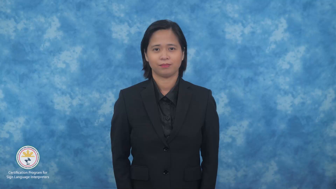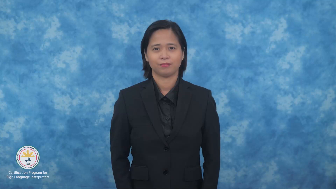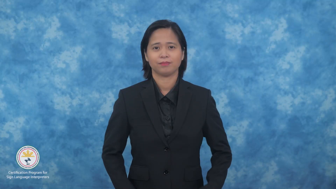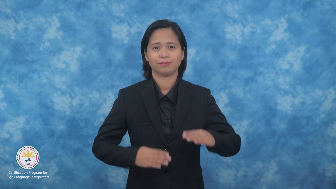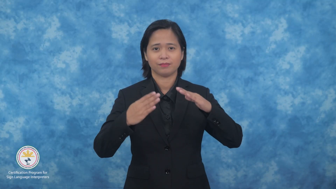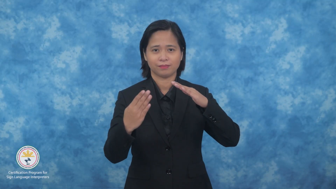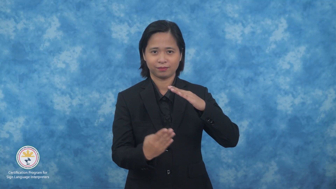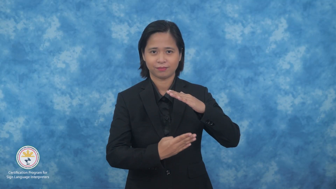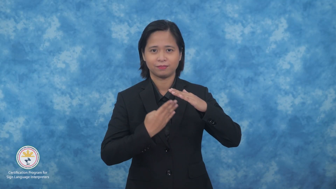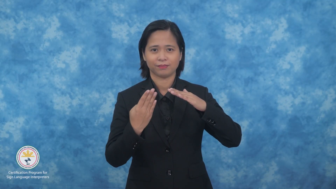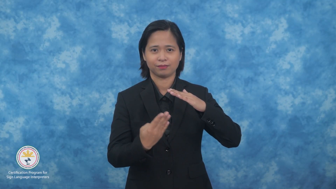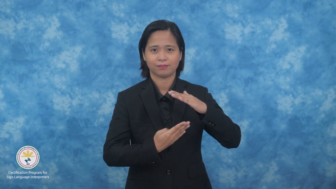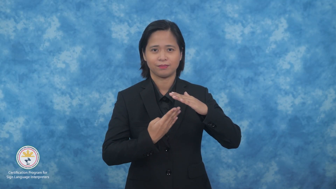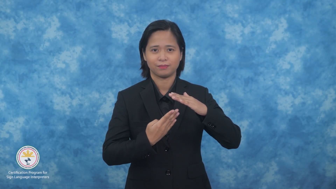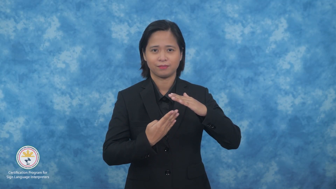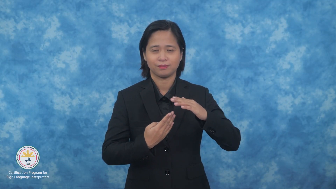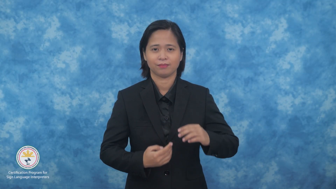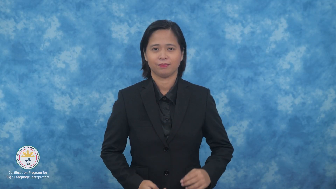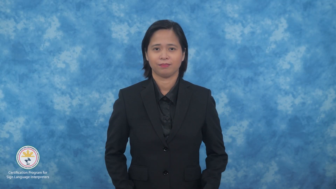Basic